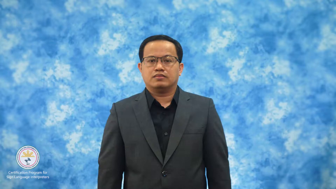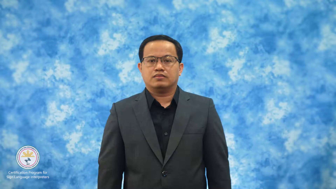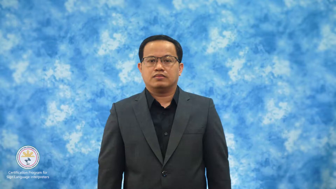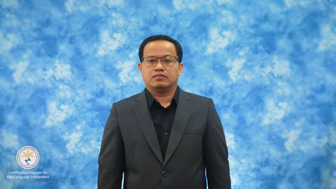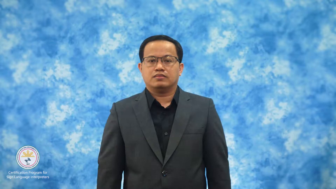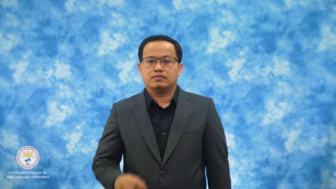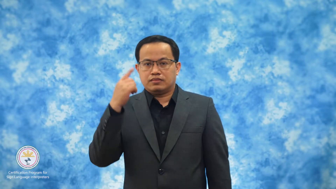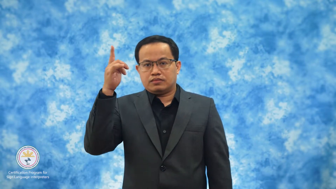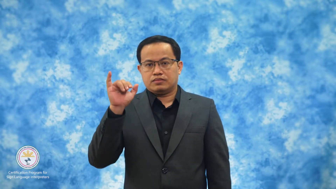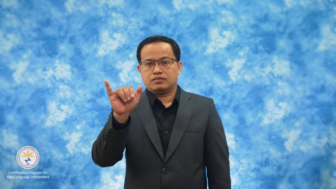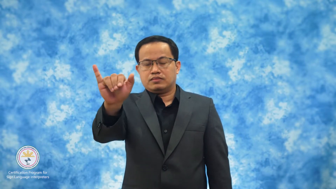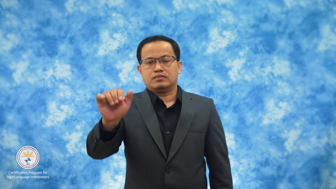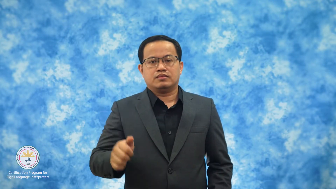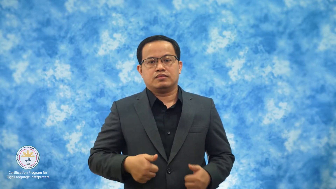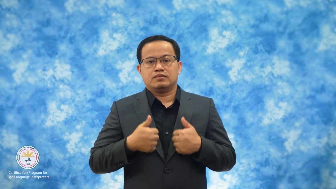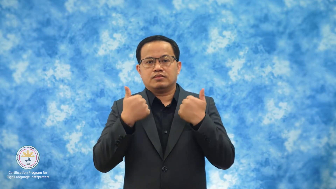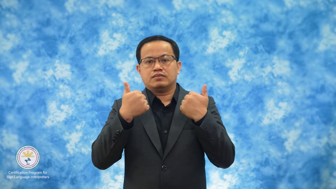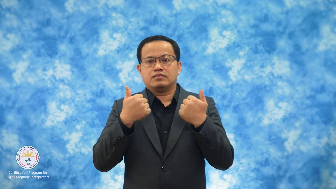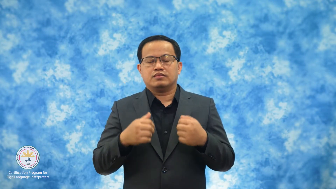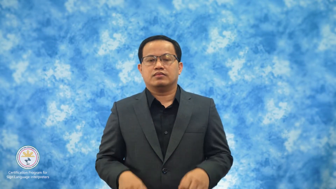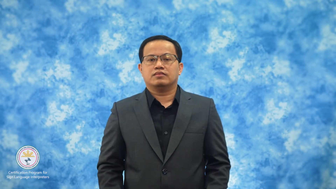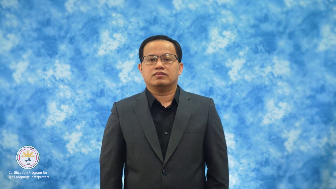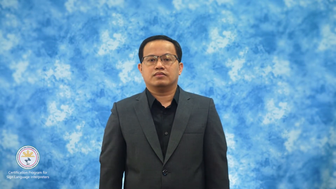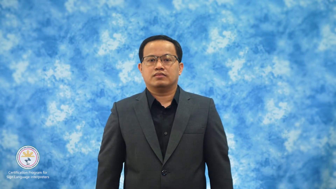Eternal Life